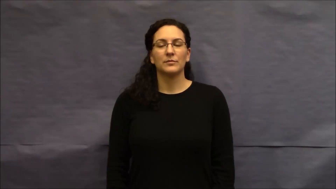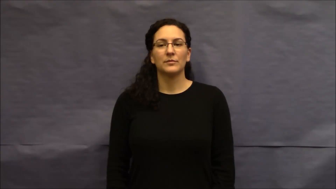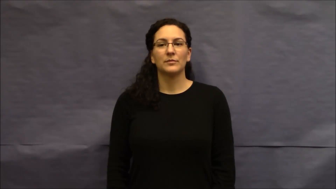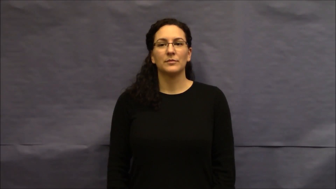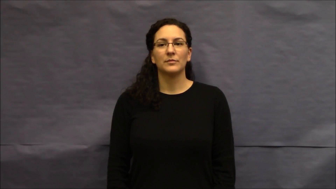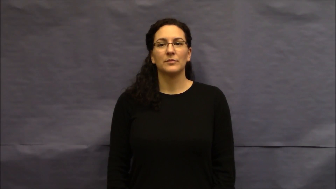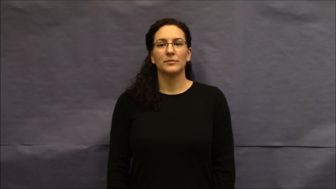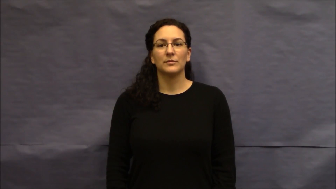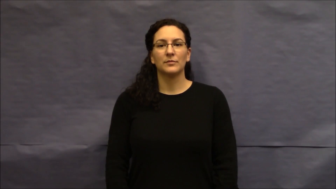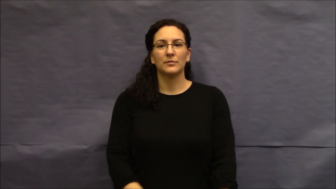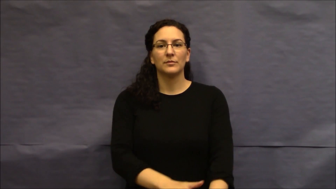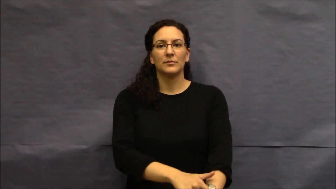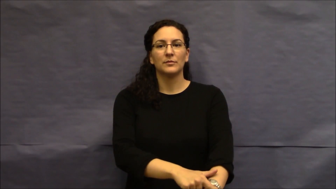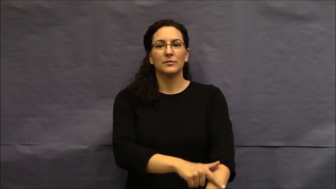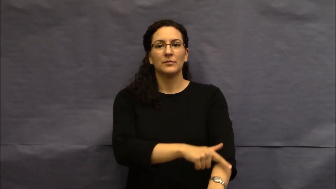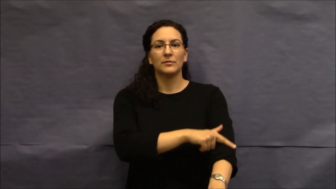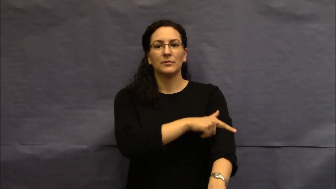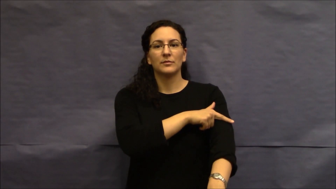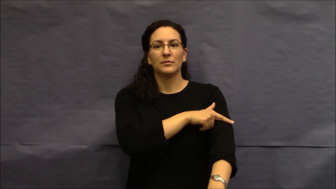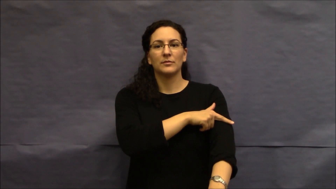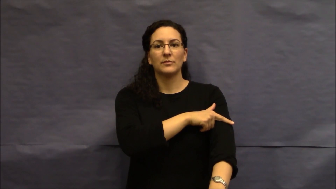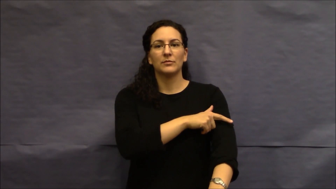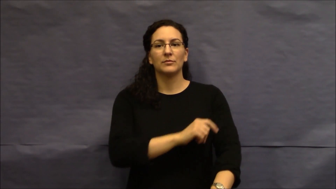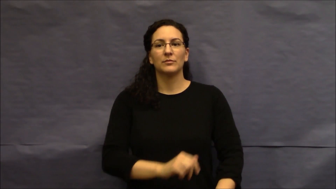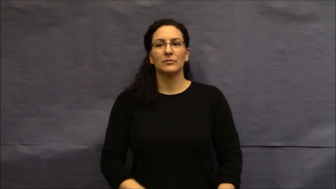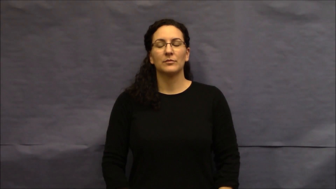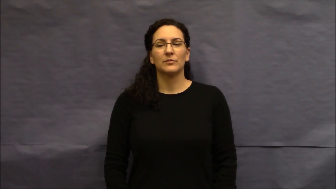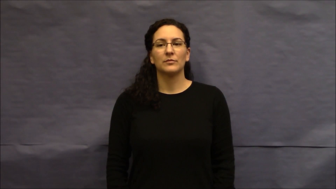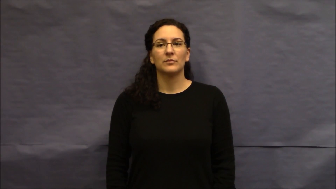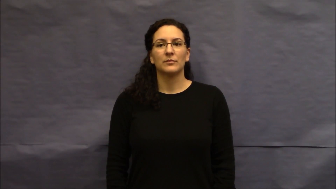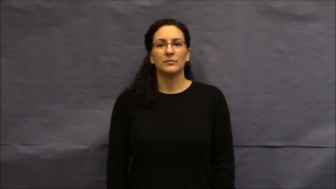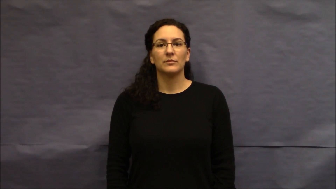Long